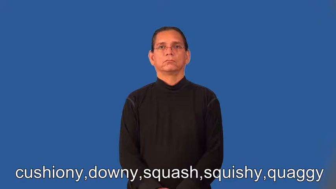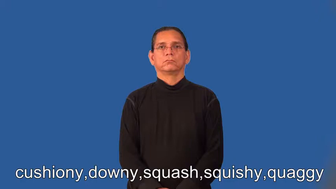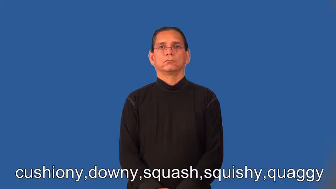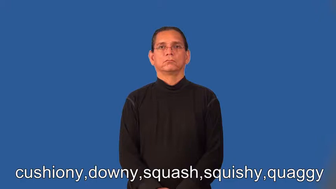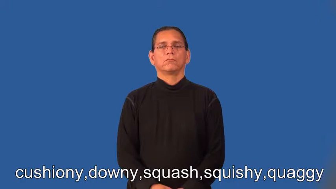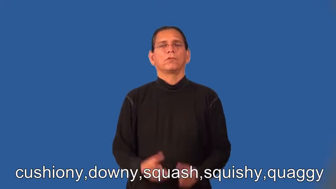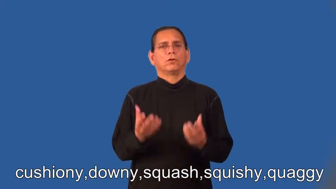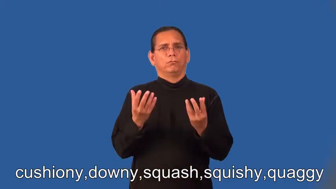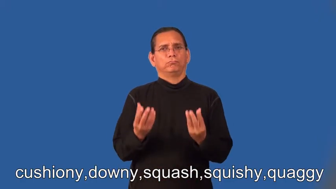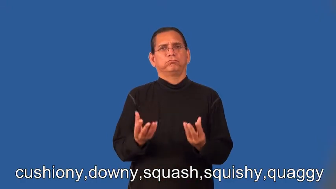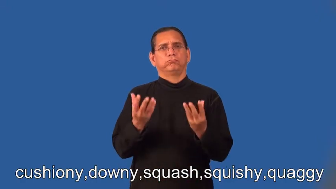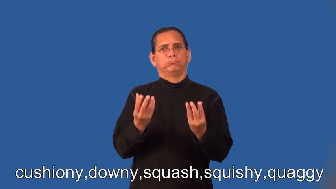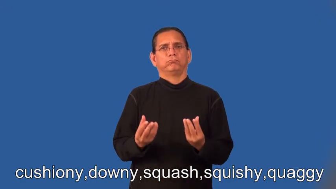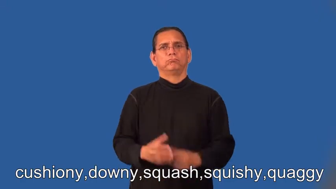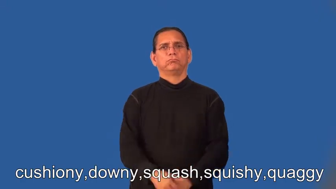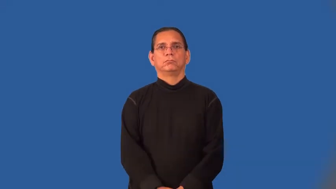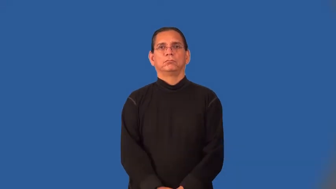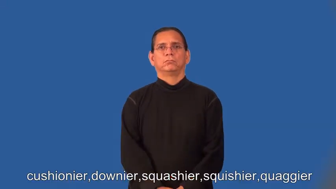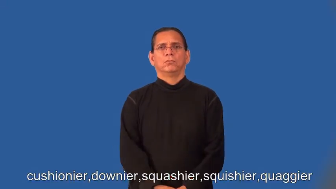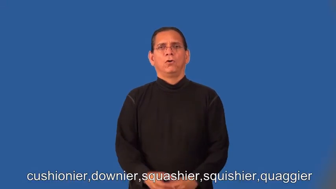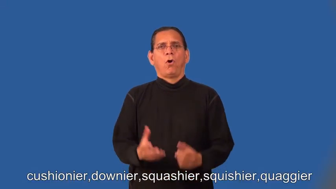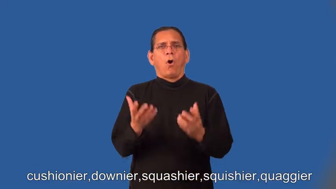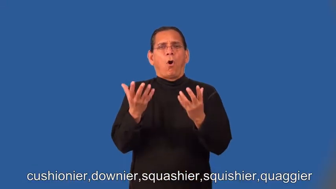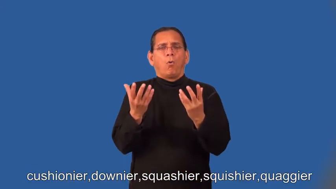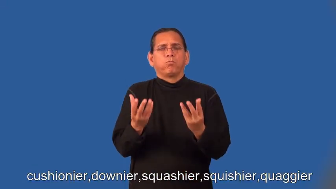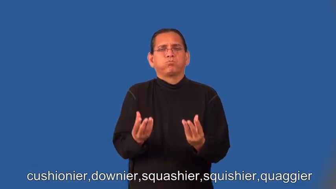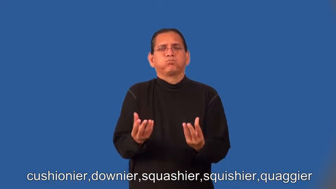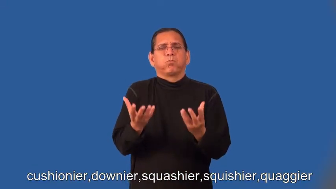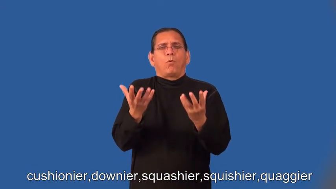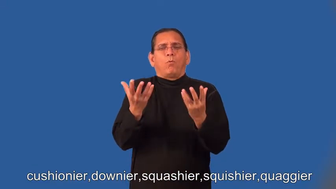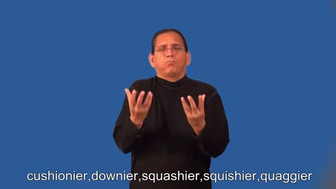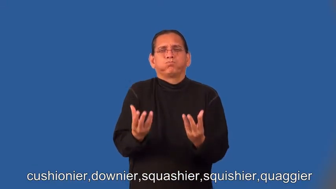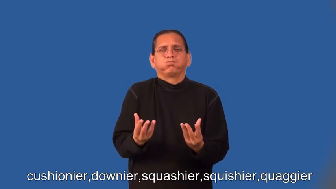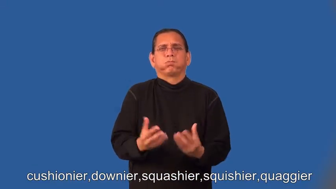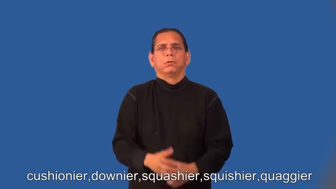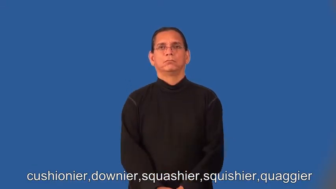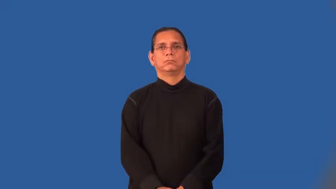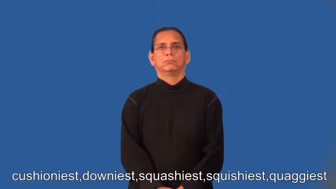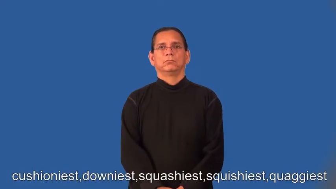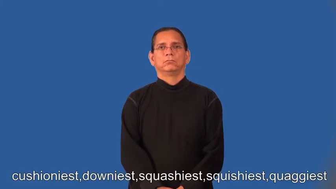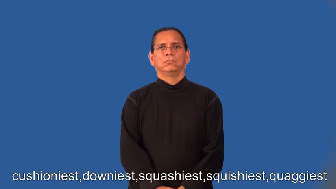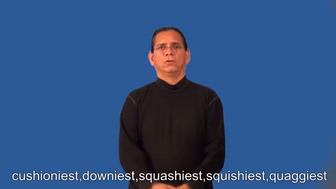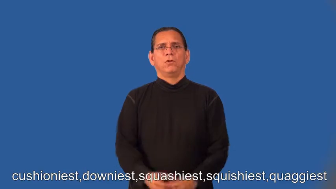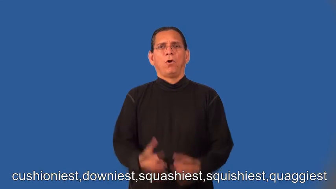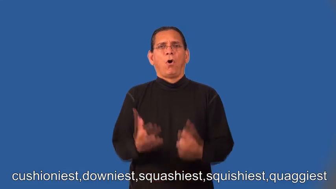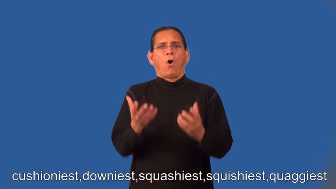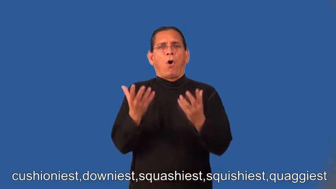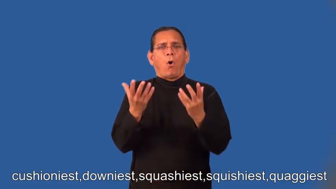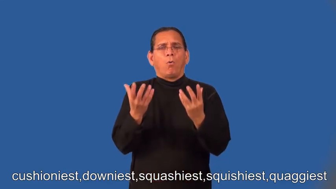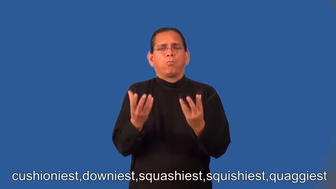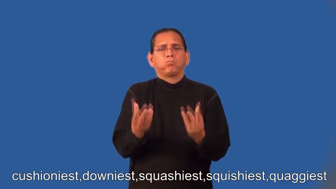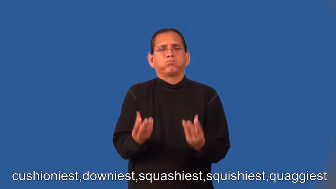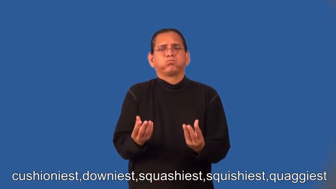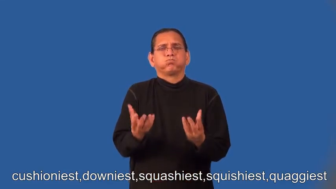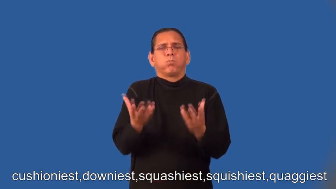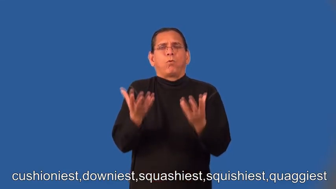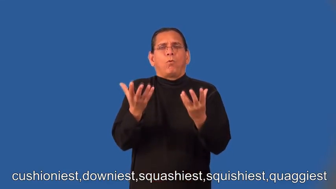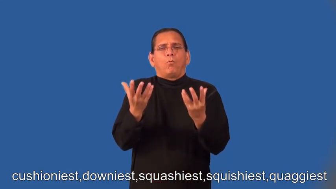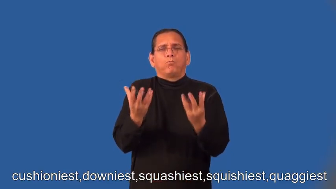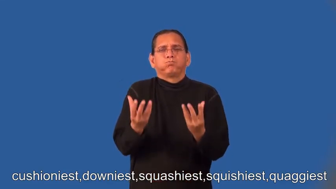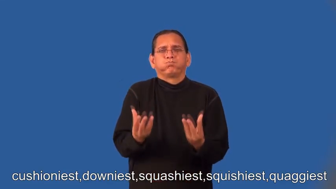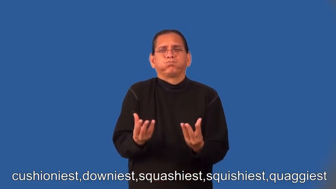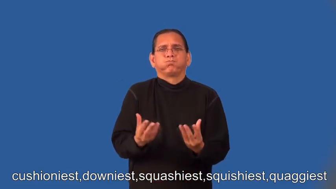cushionier